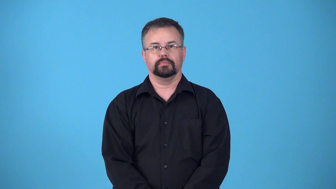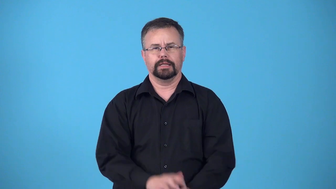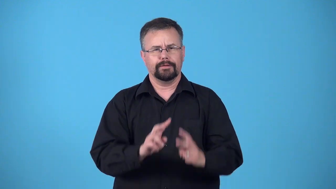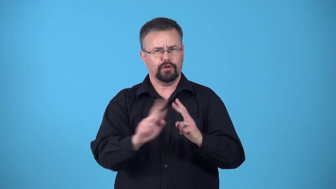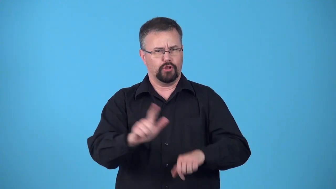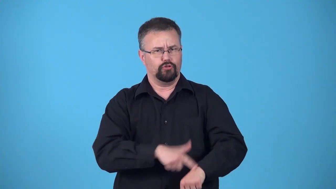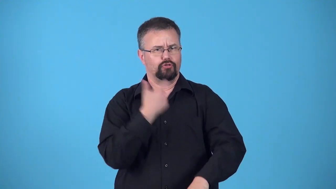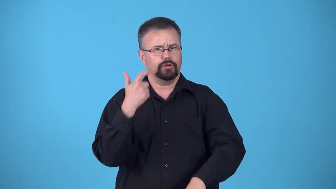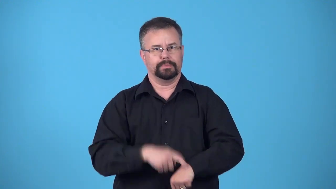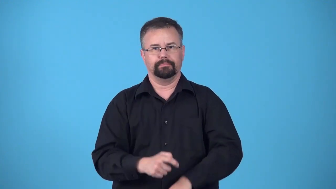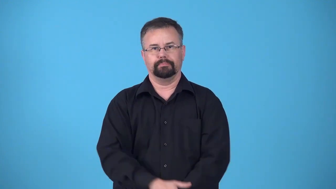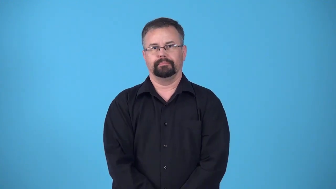till the cows come home, til you're blue in the face